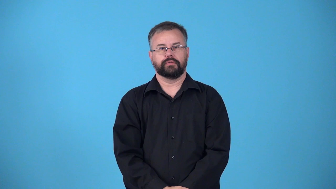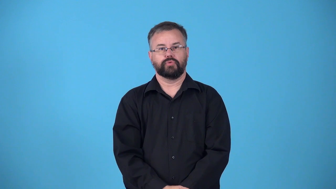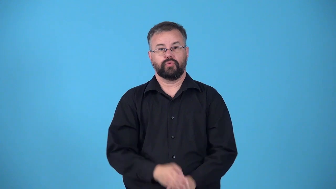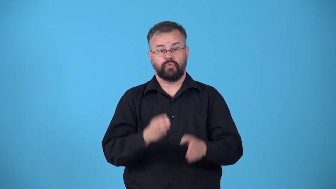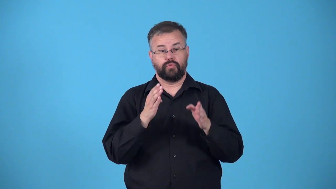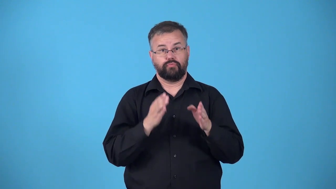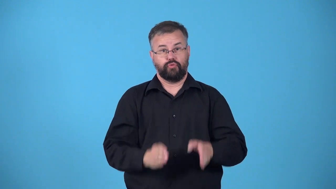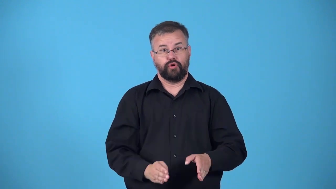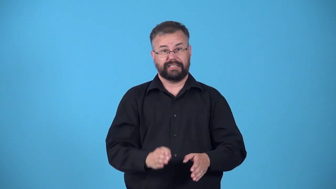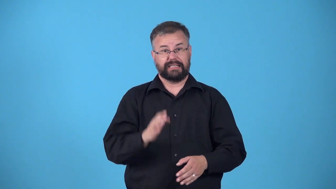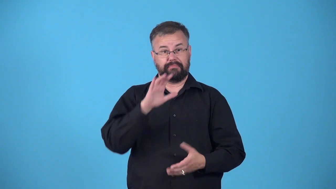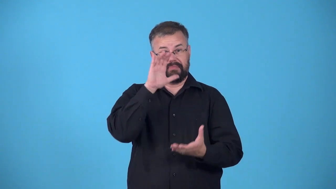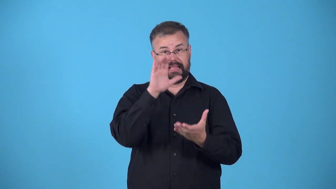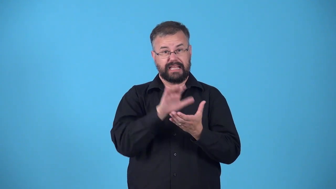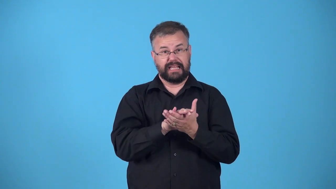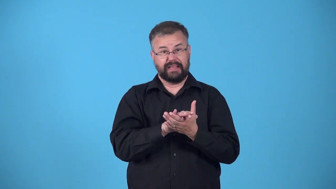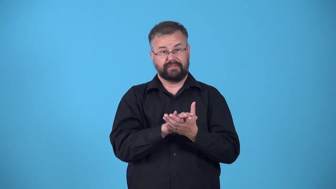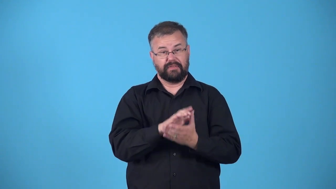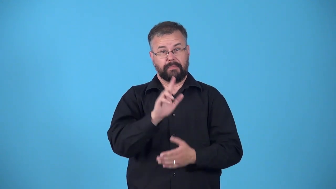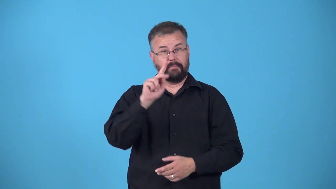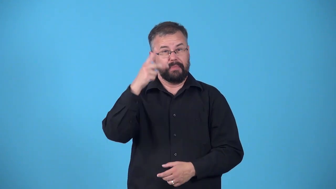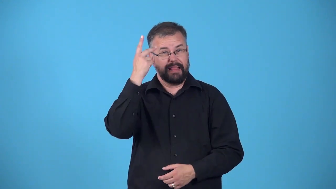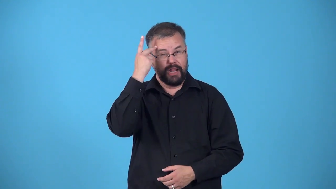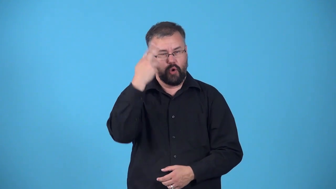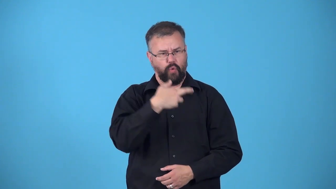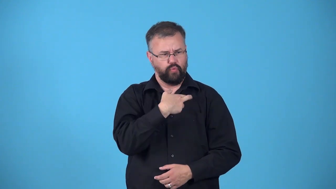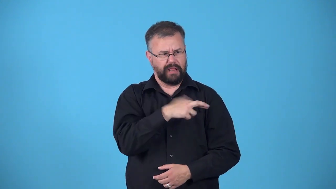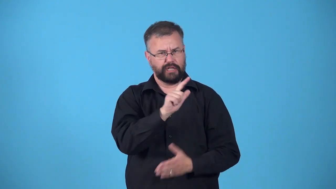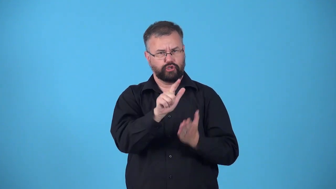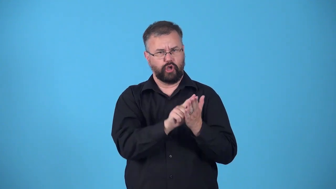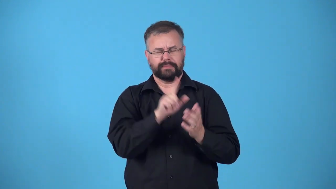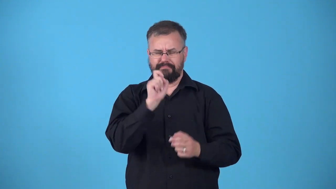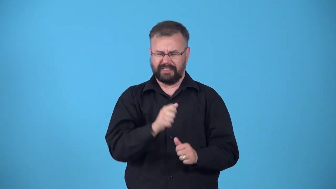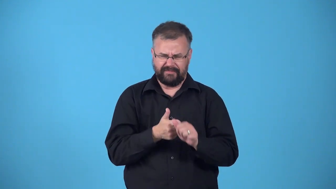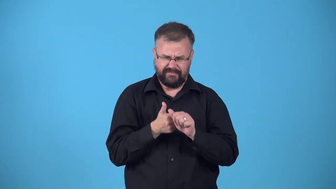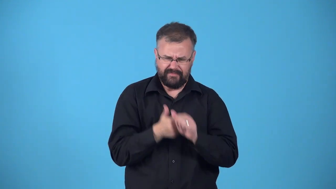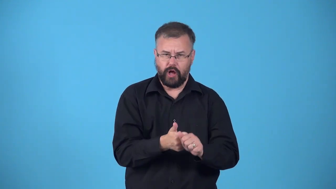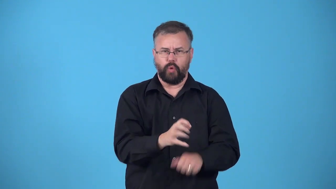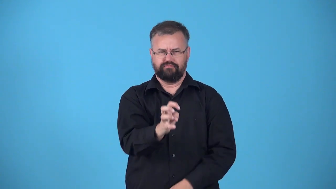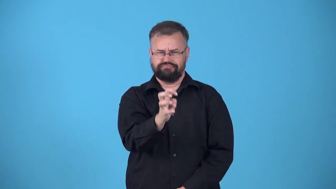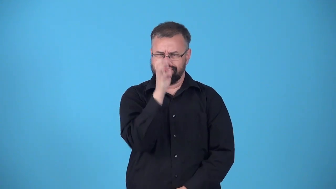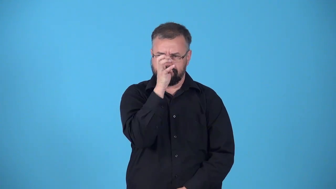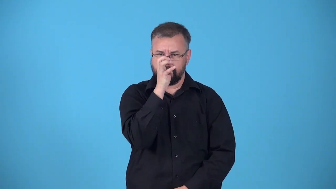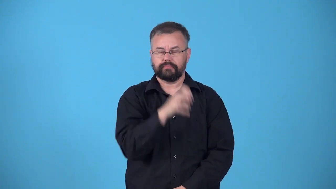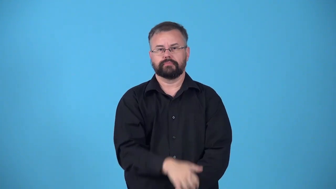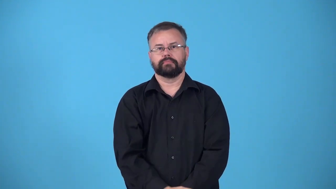fundamentalist